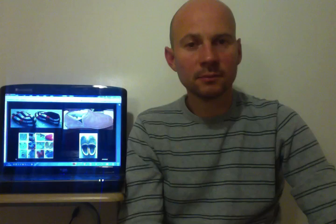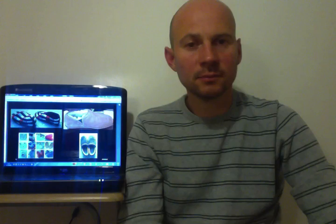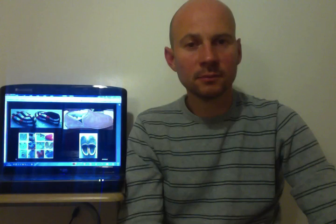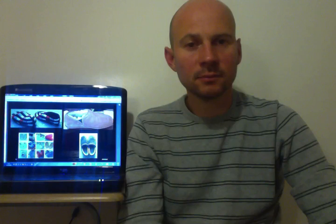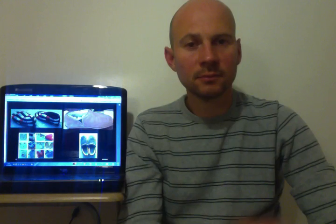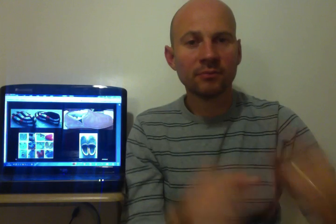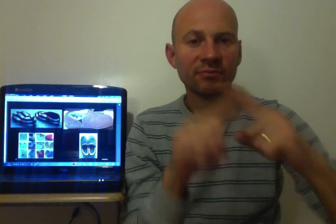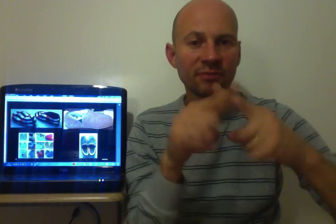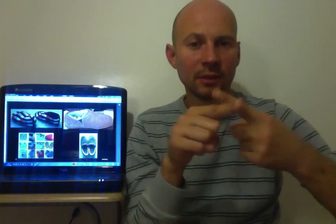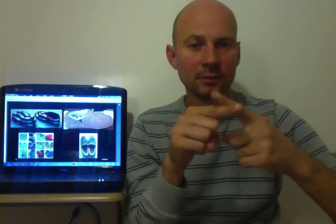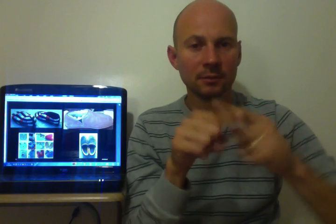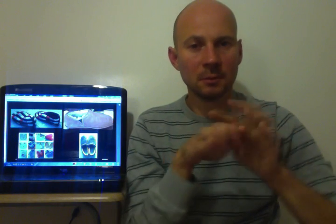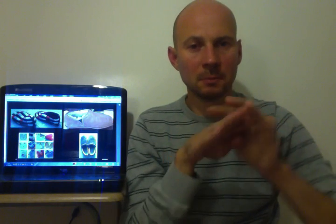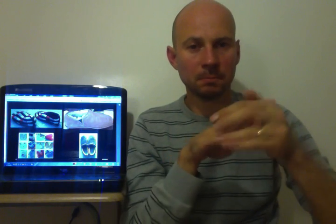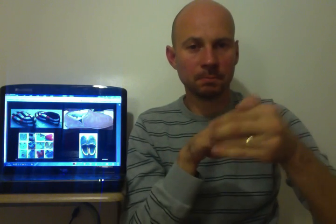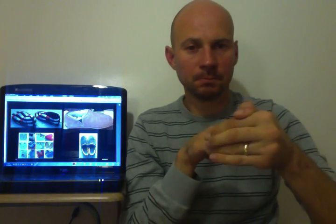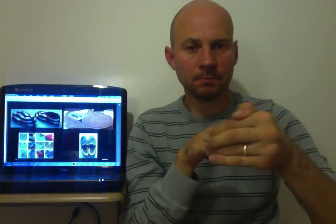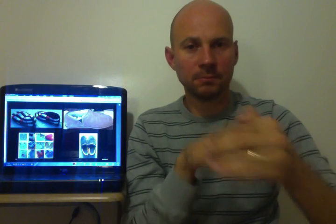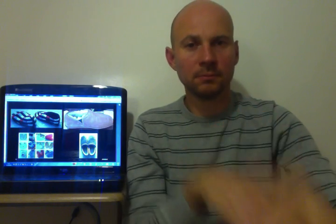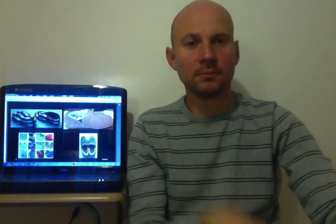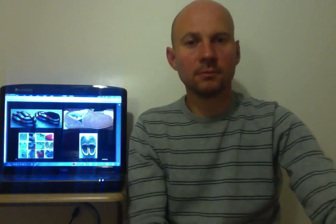slipper